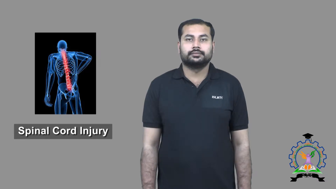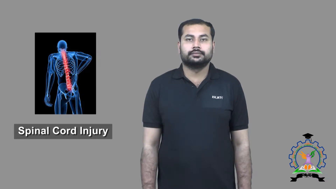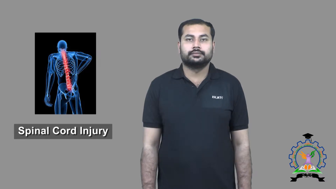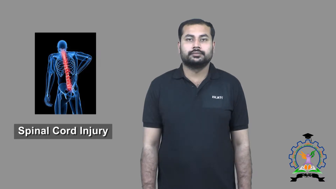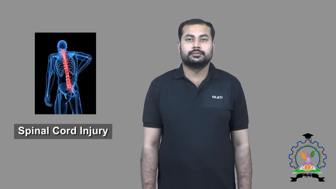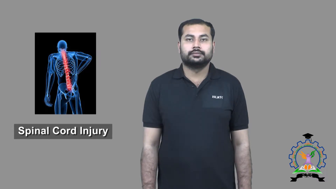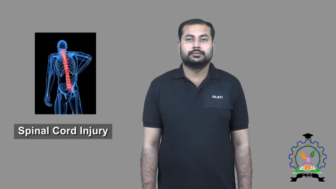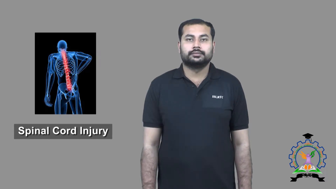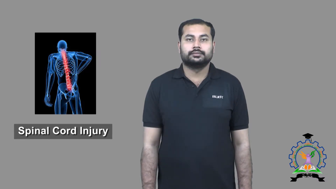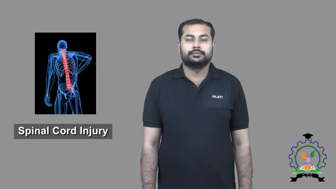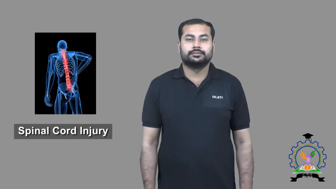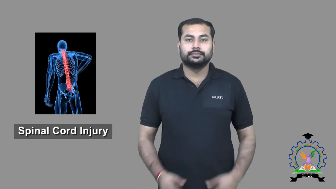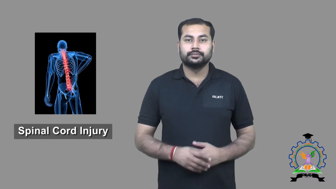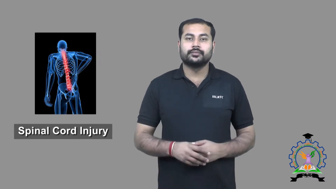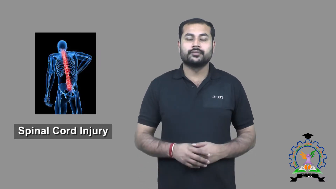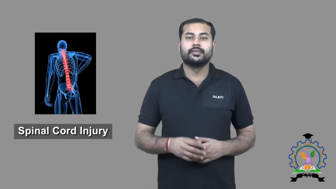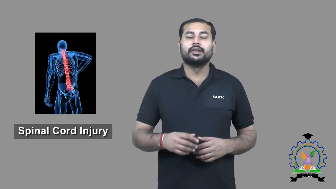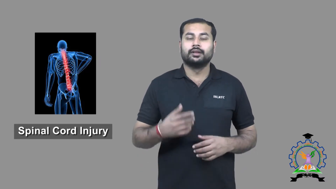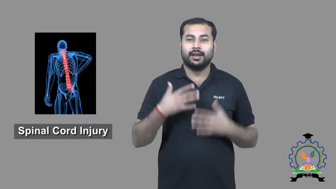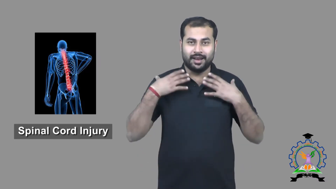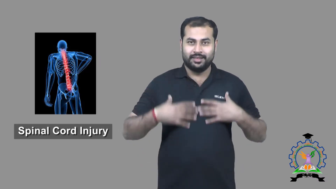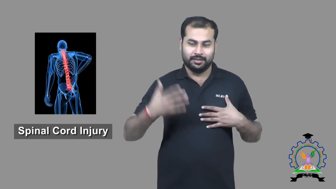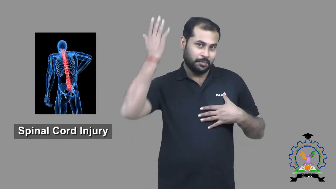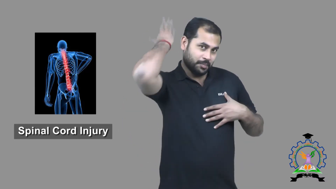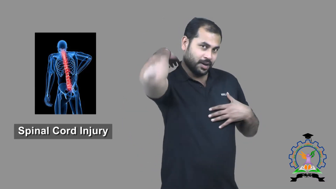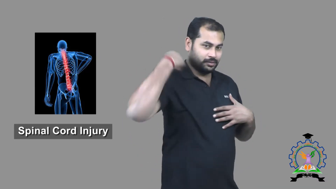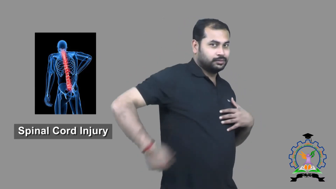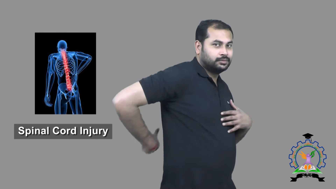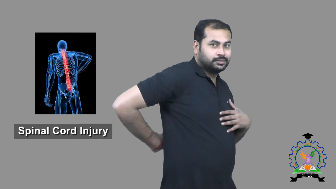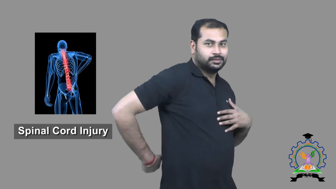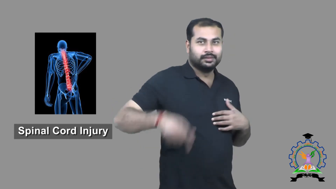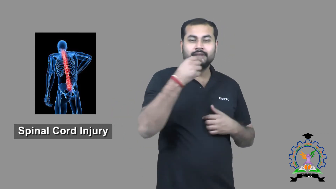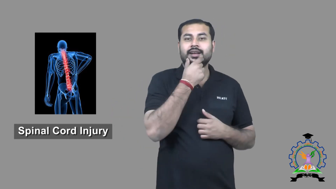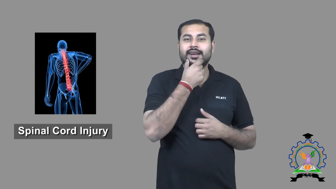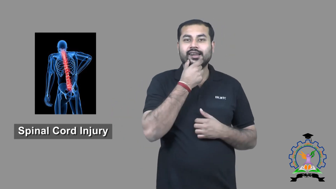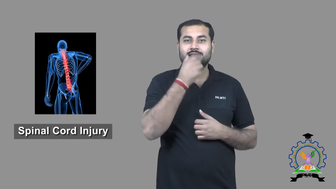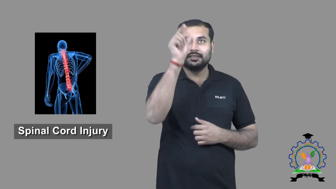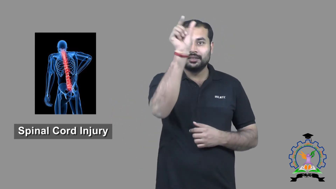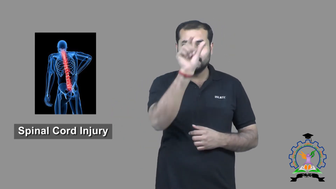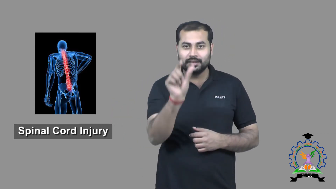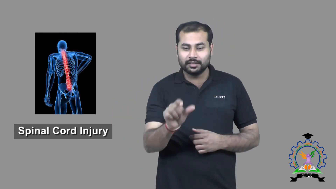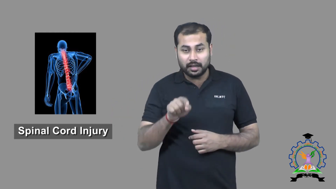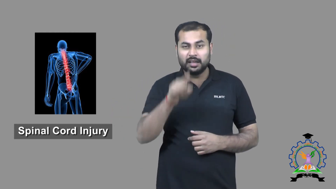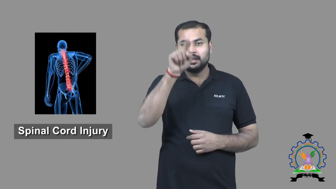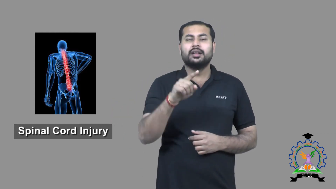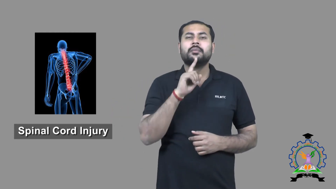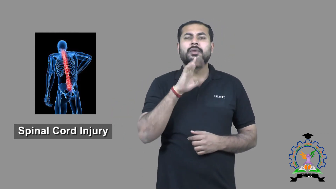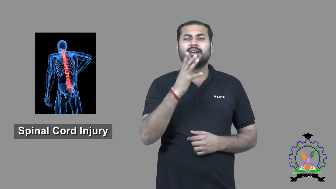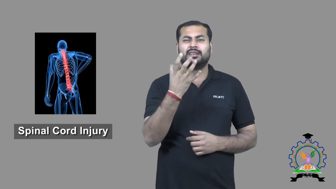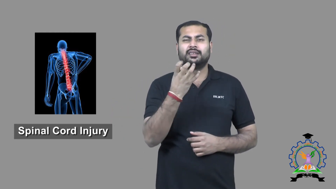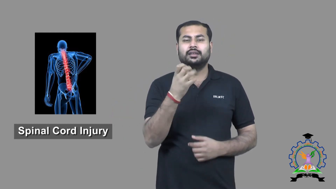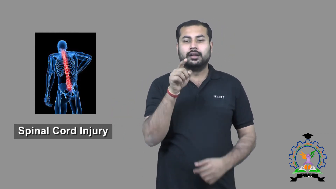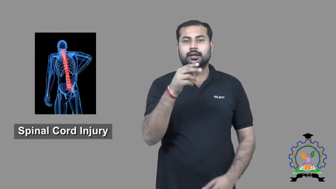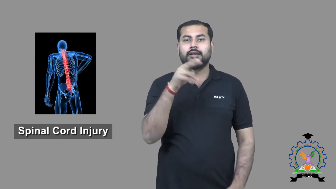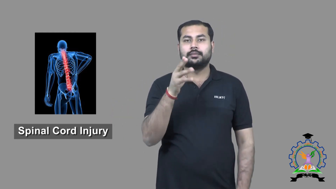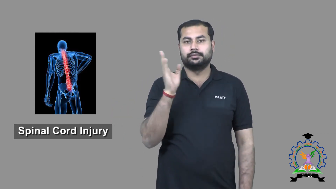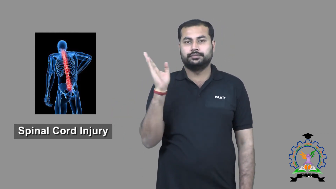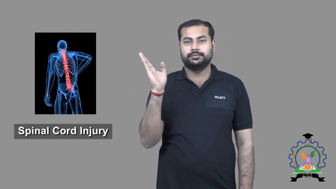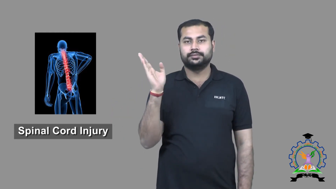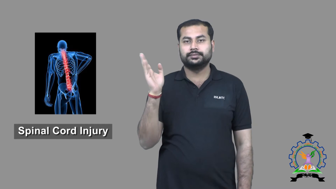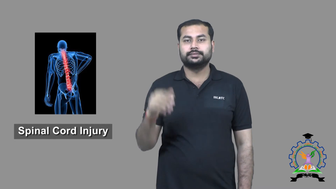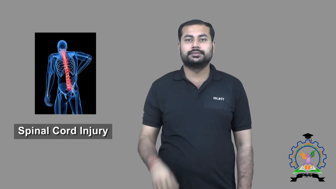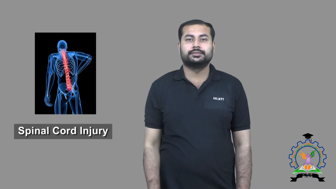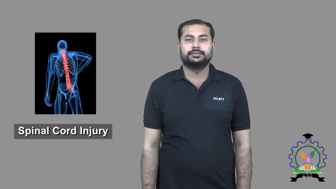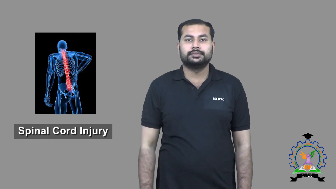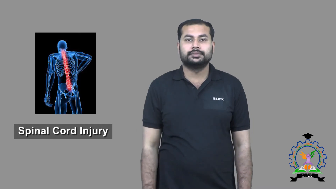Spinal Cord Injury